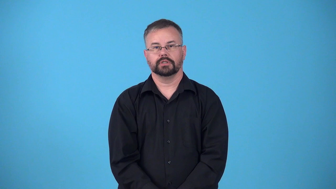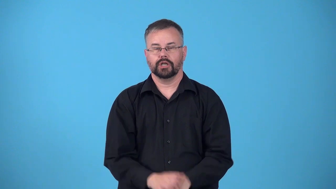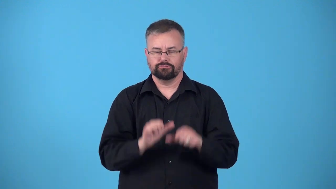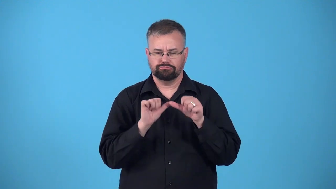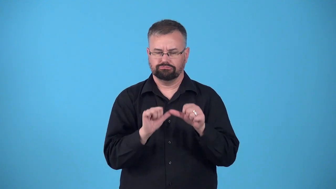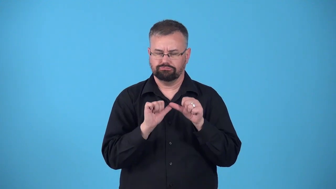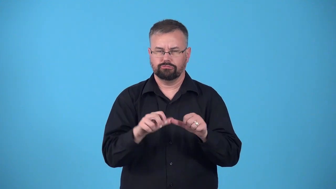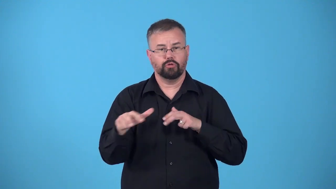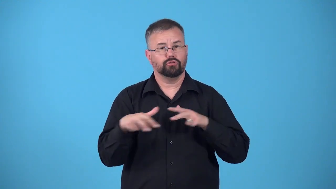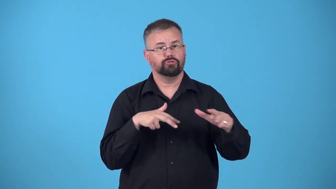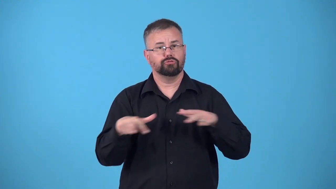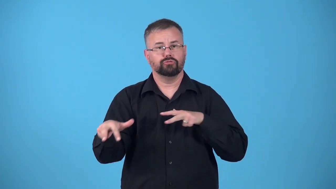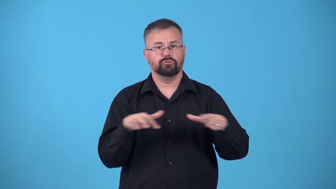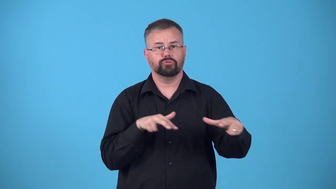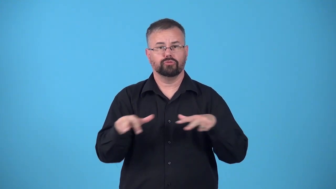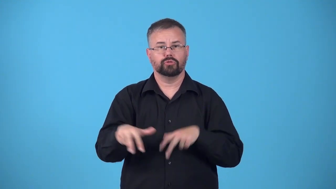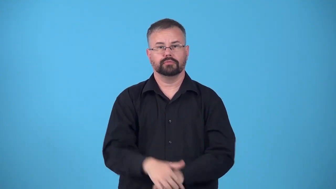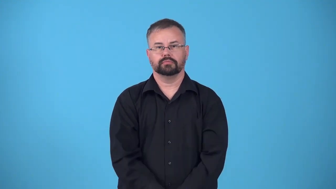walk on